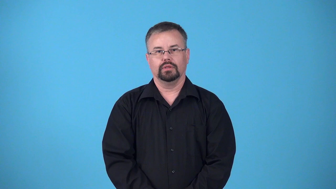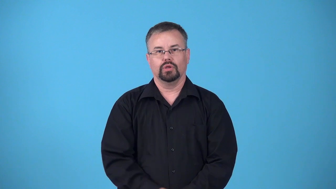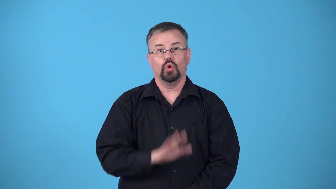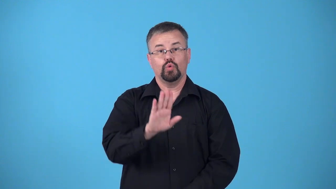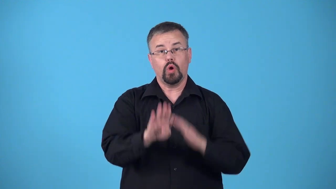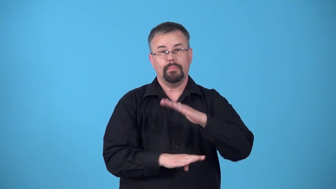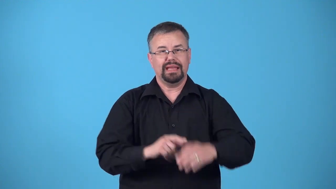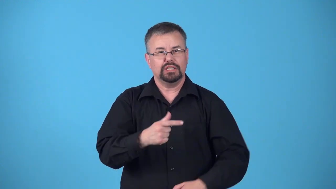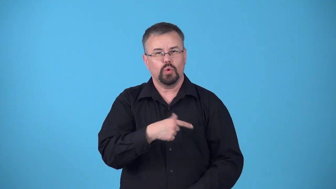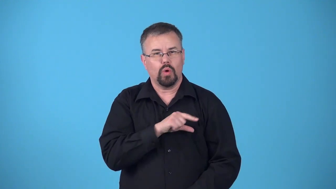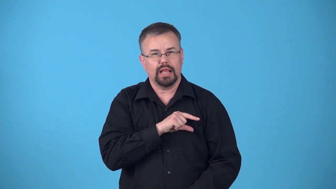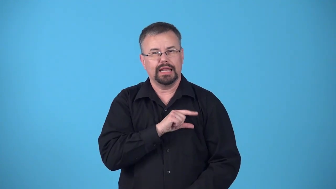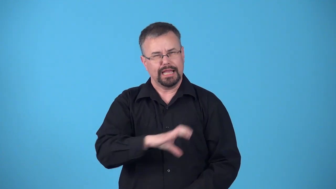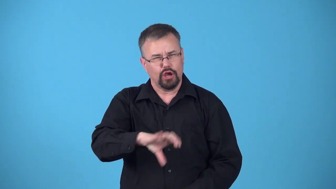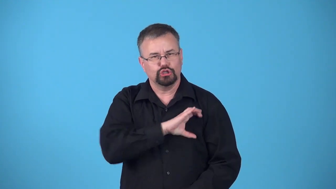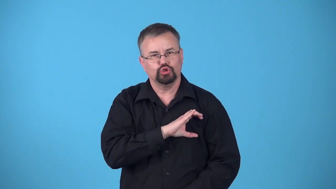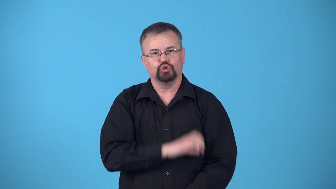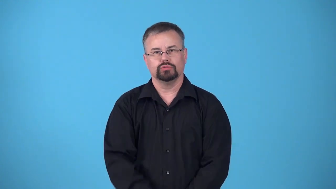in your blood